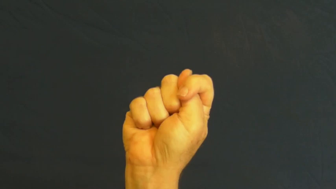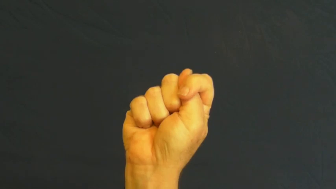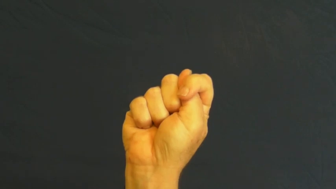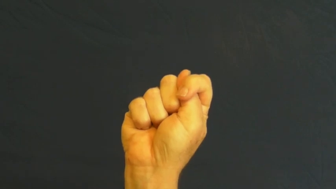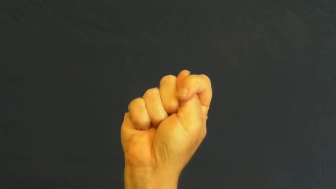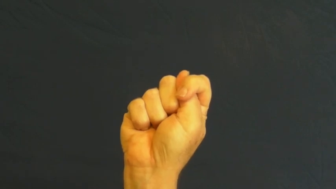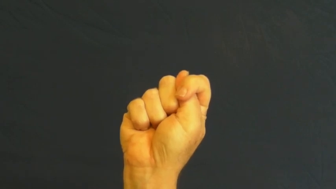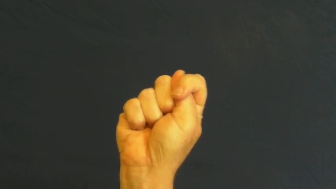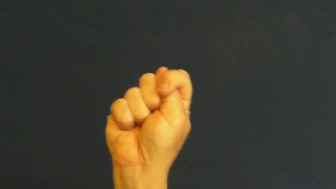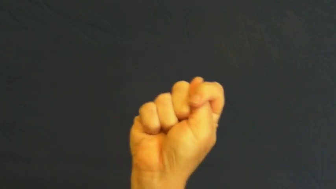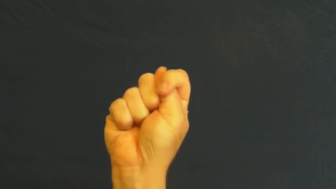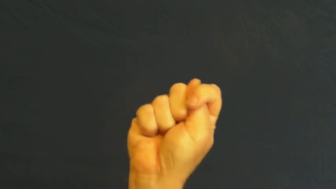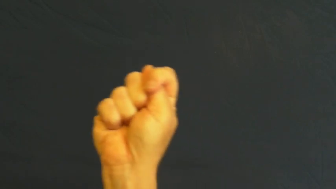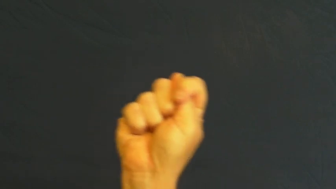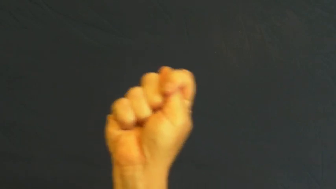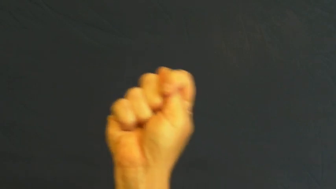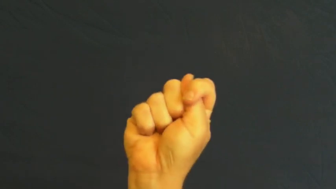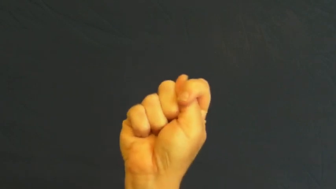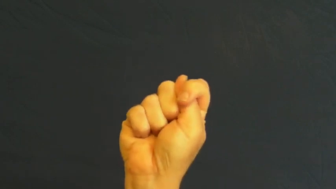Tacoma,WA